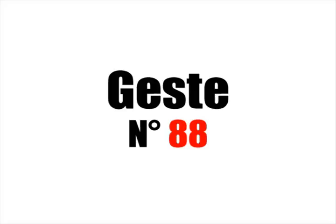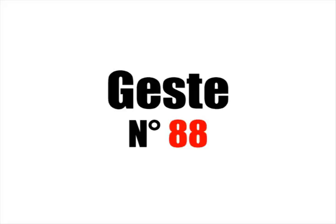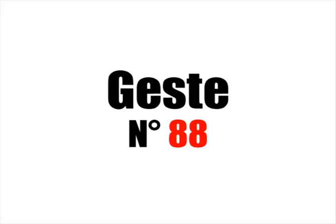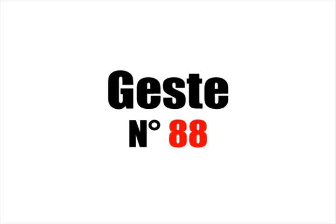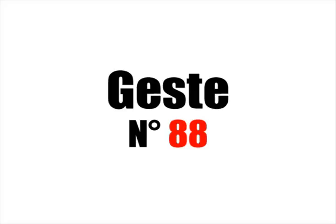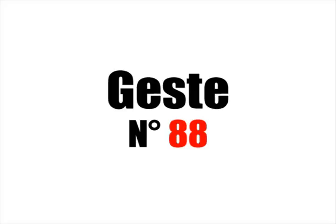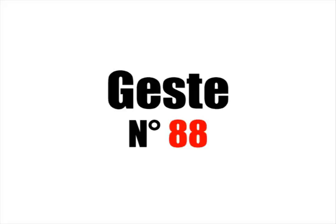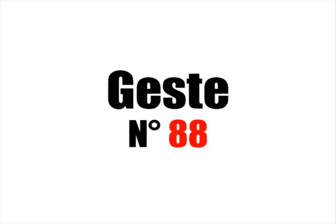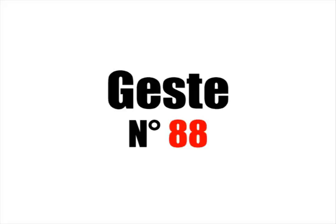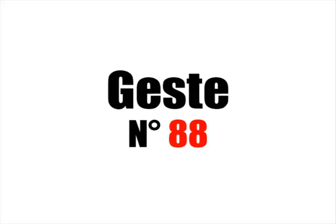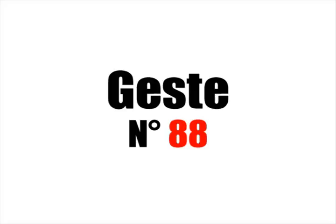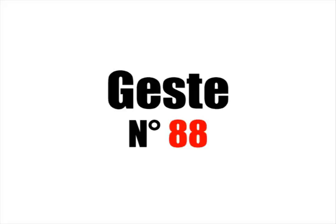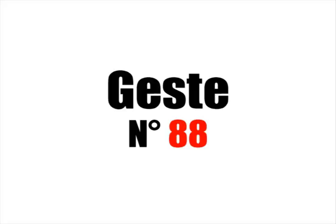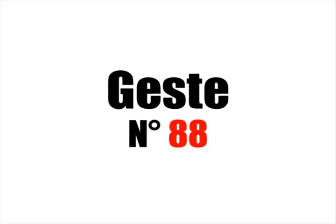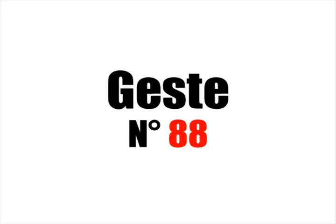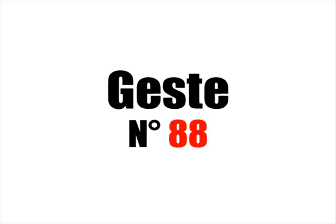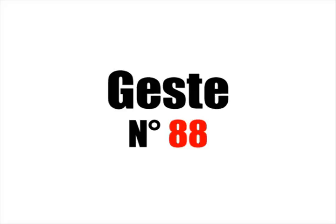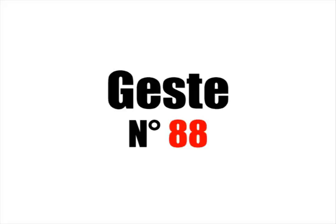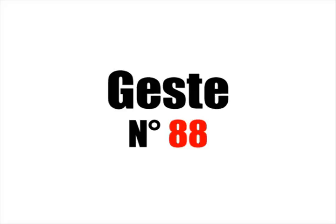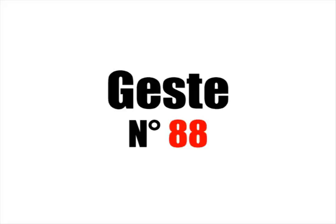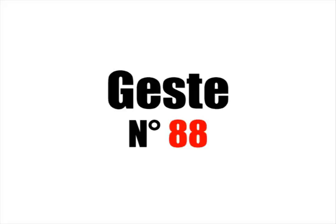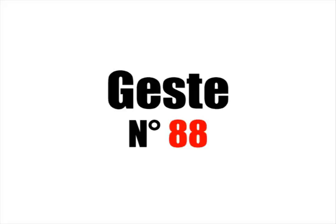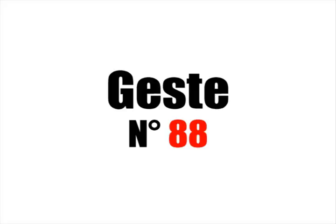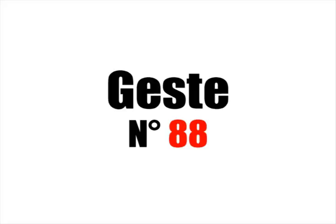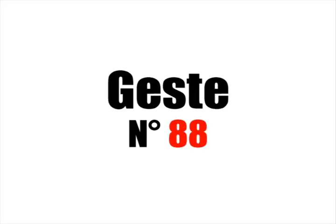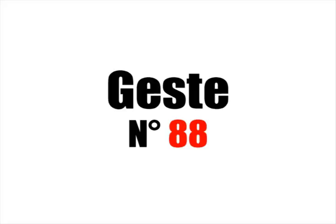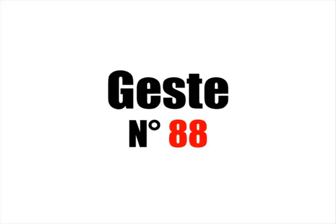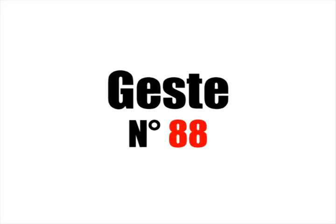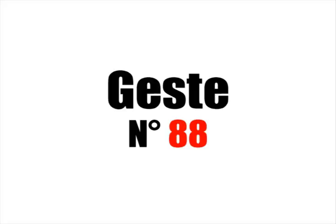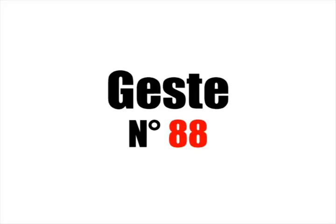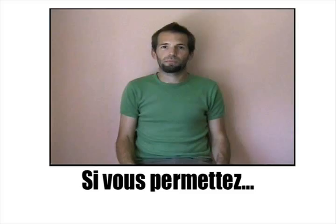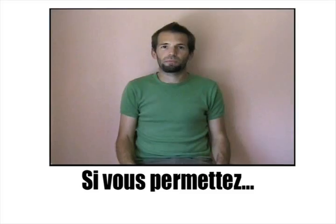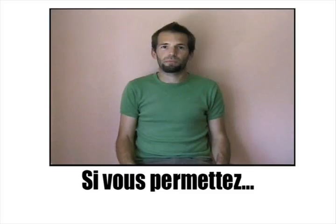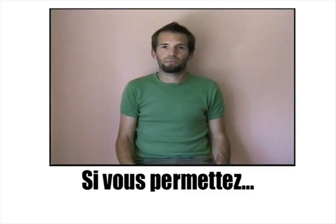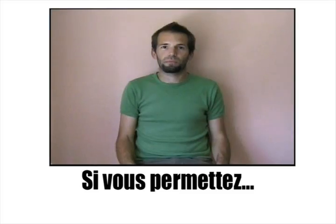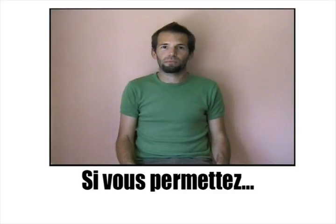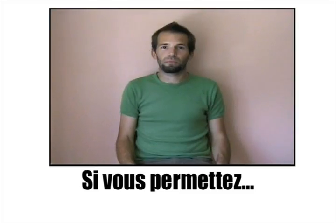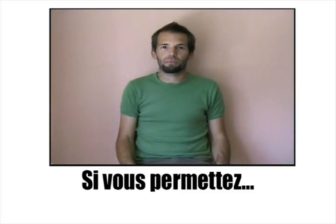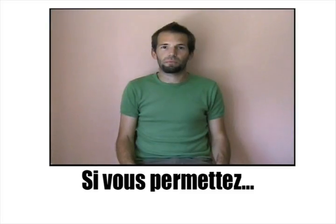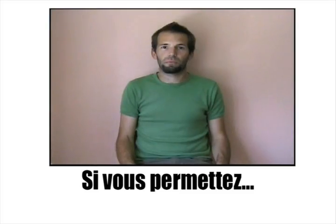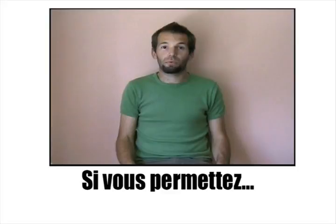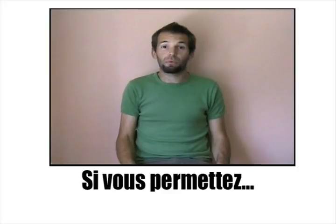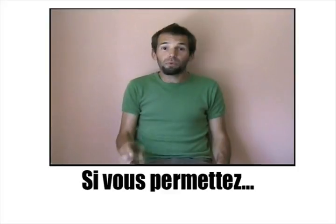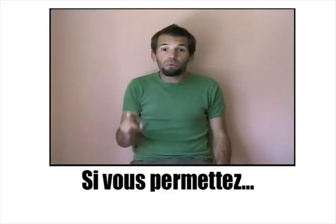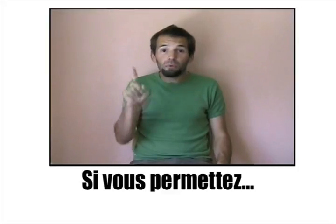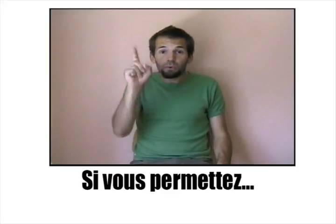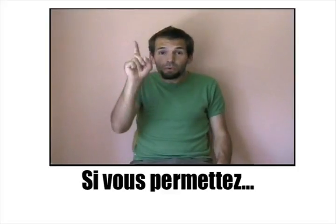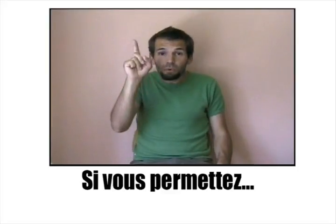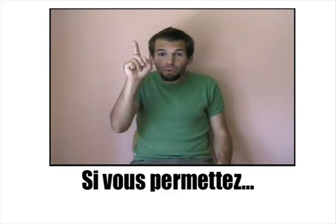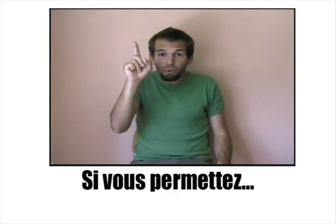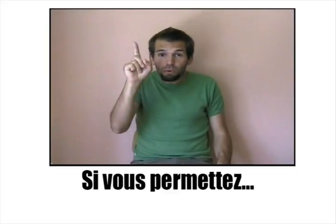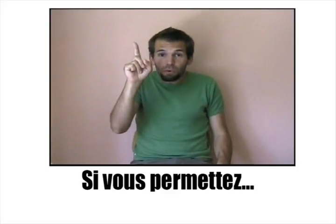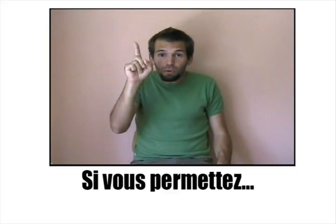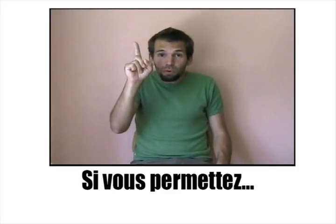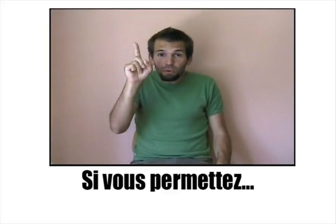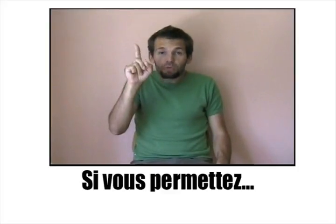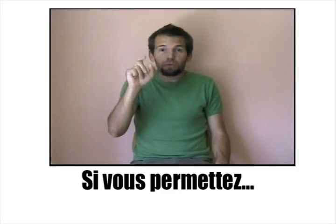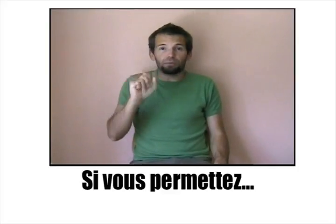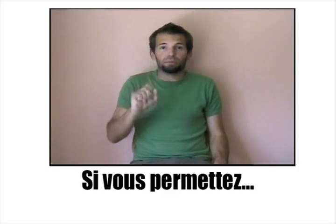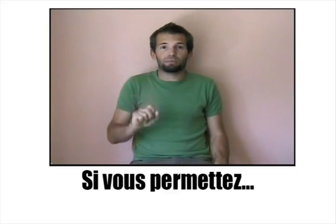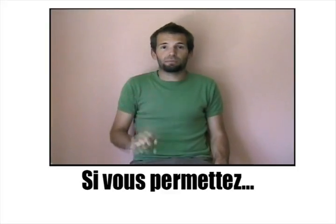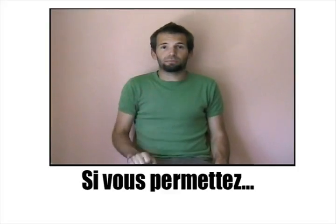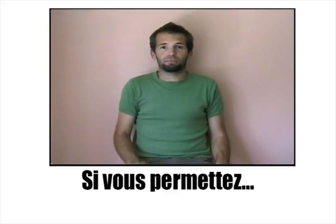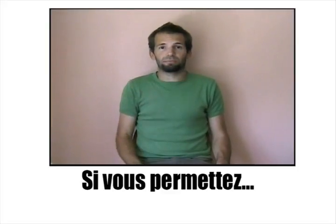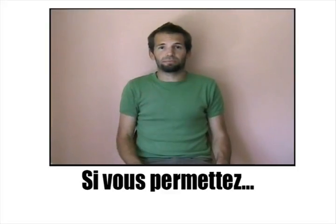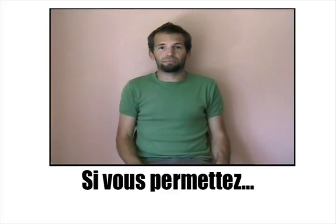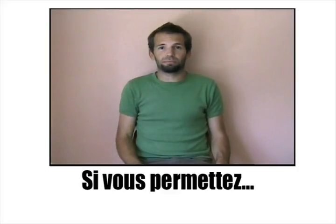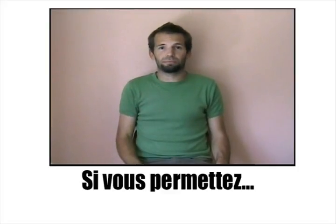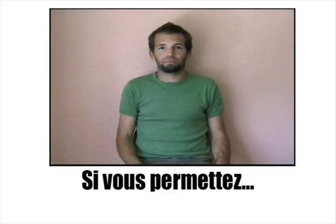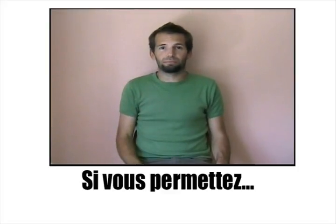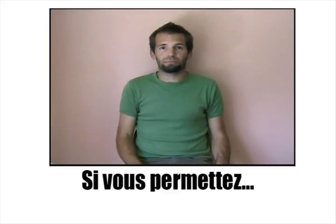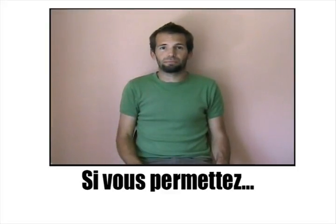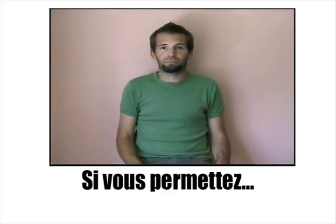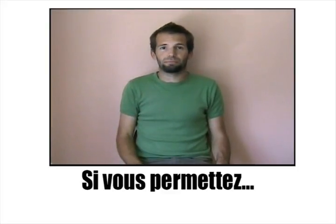If you permit me